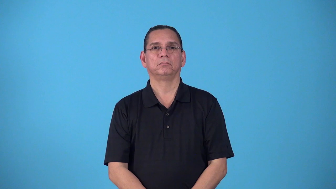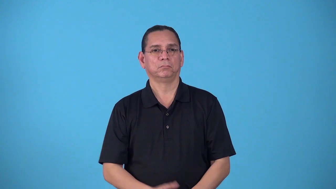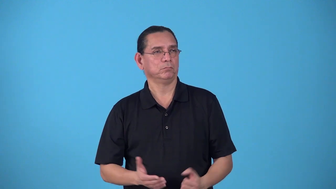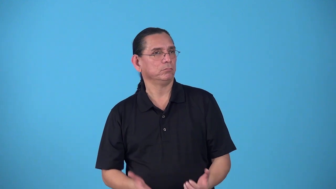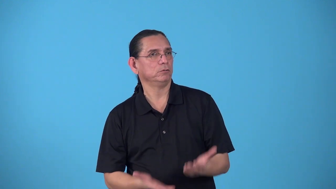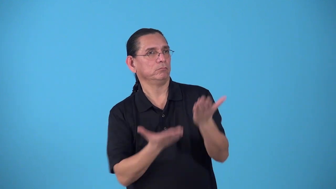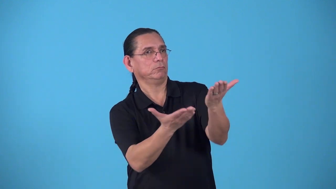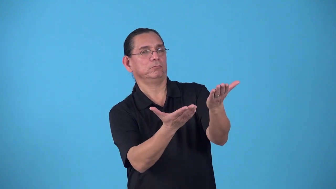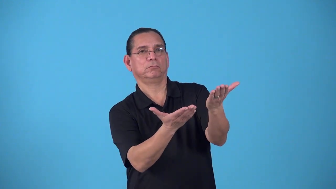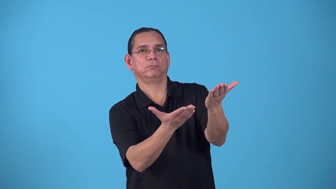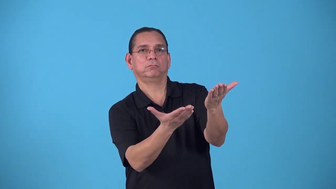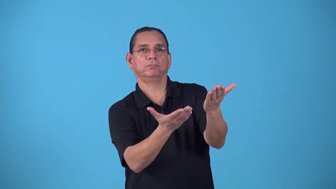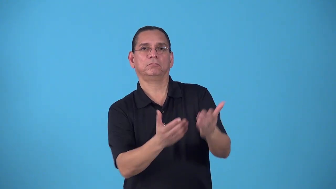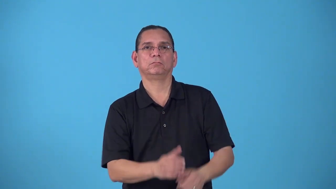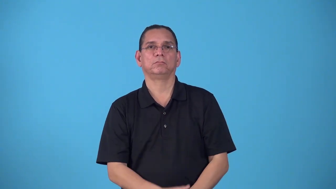package propsals